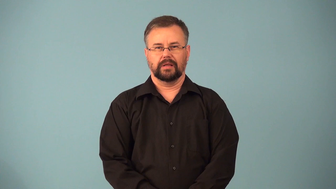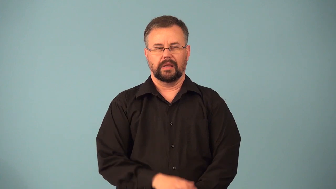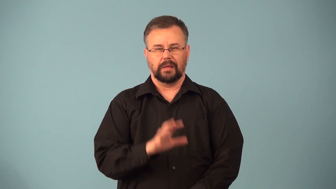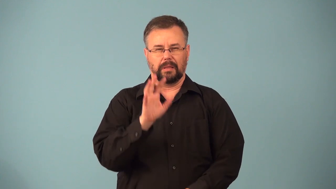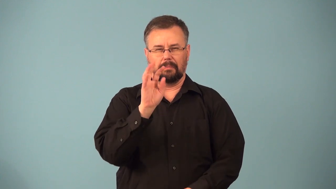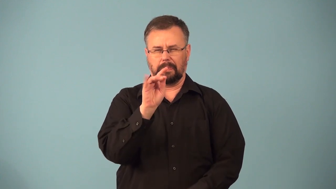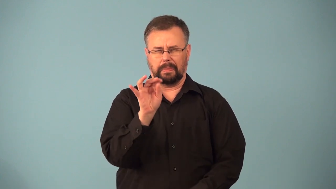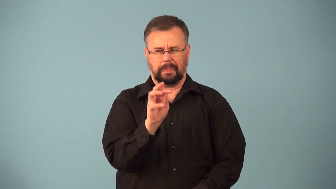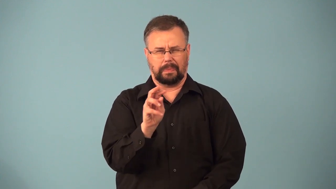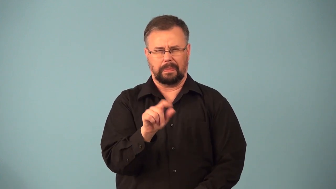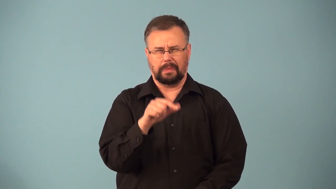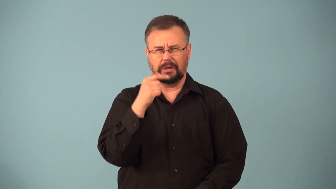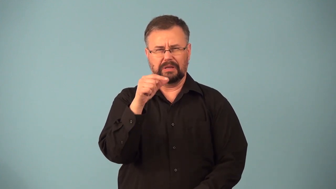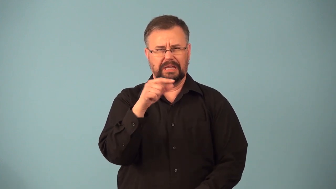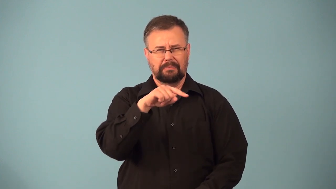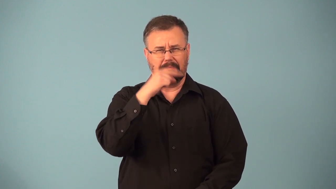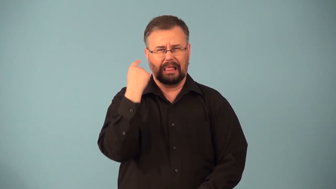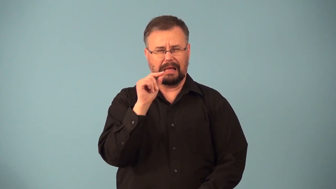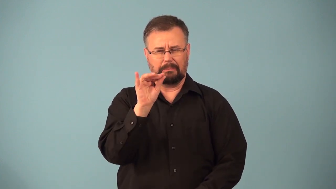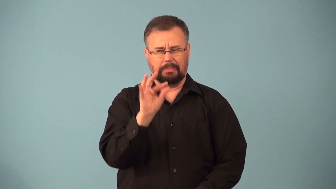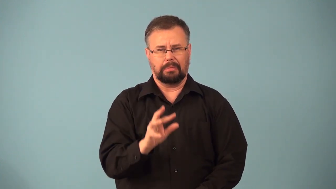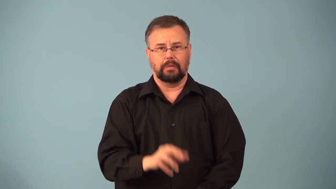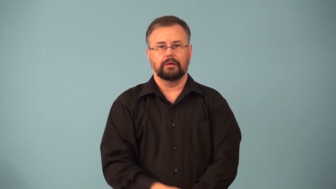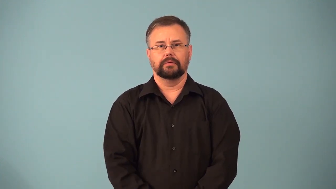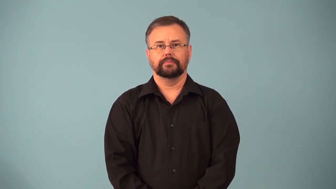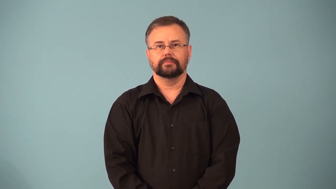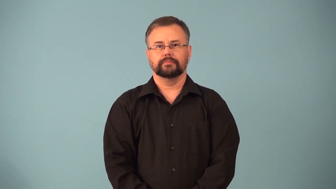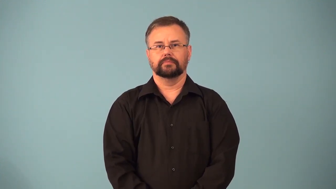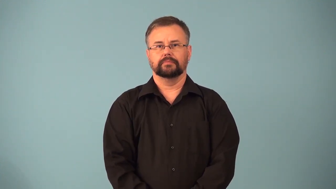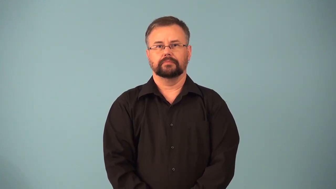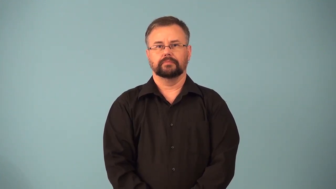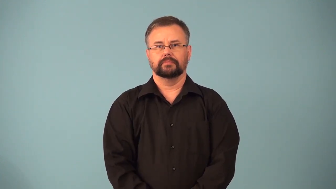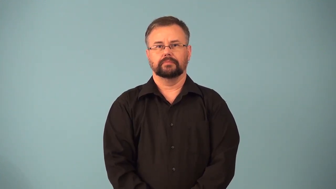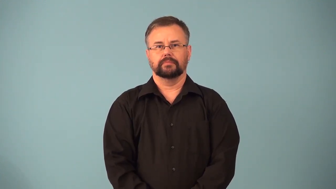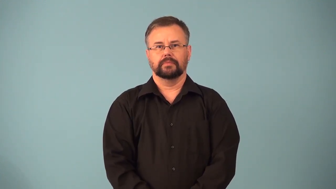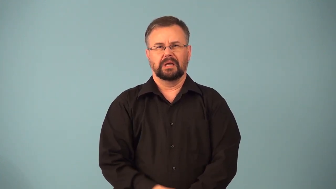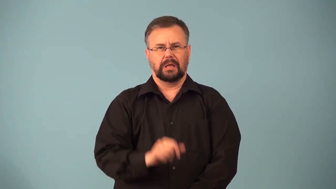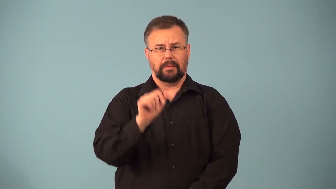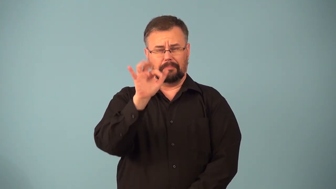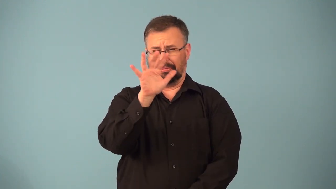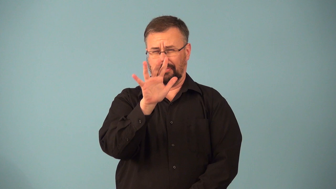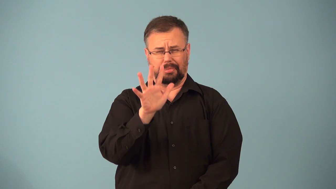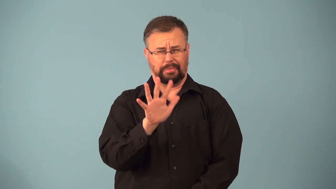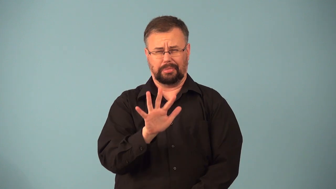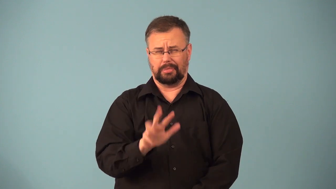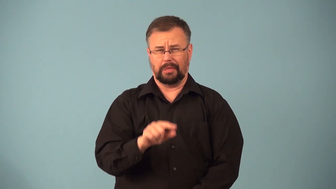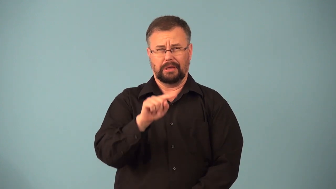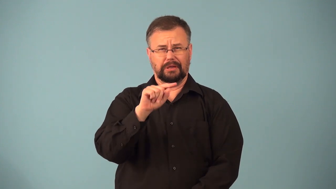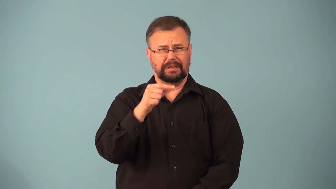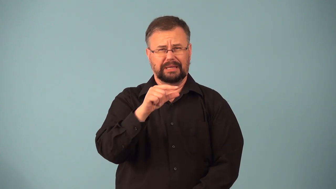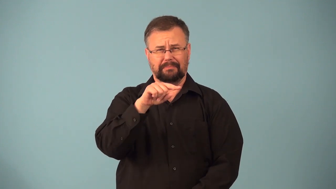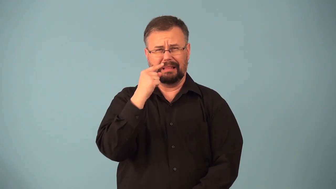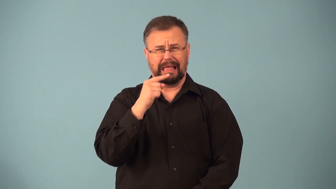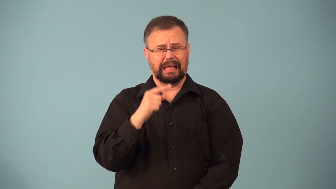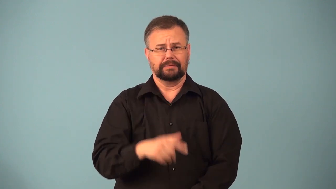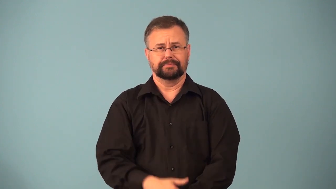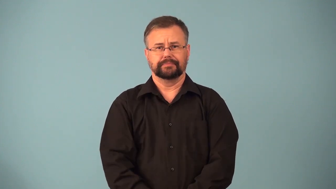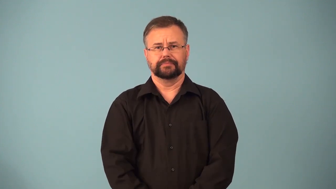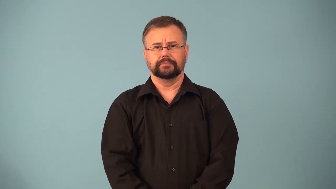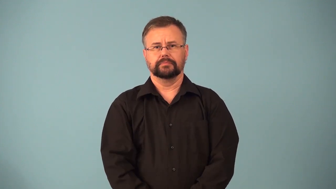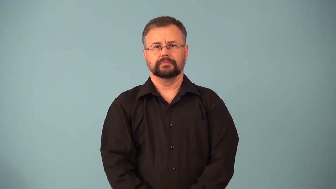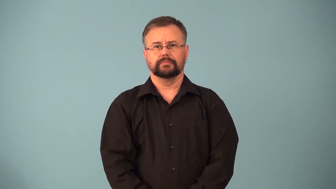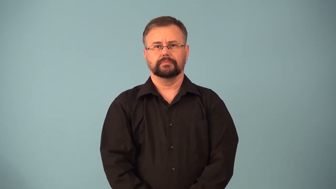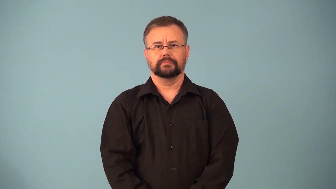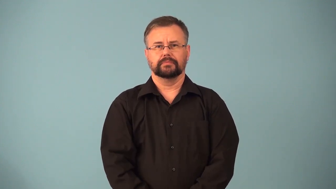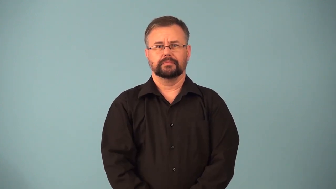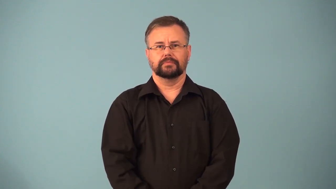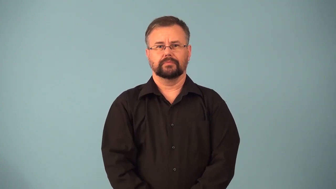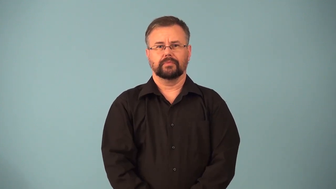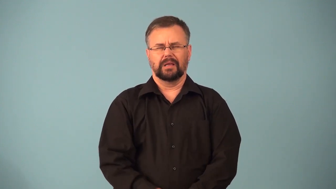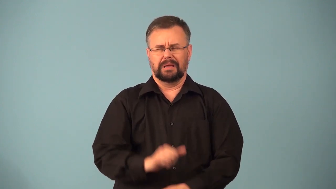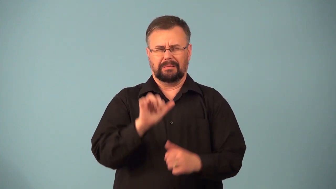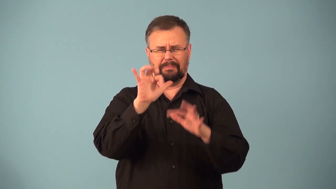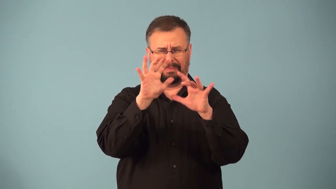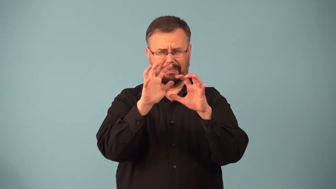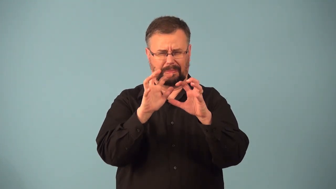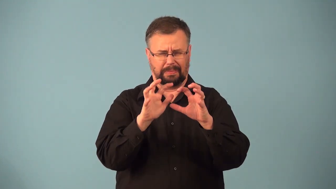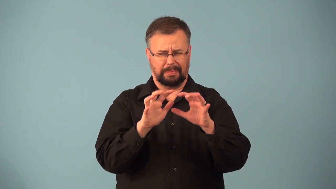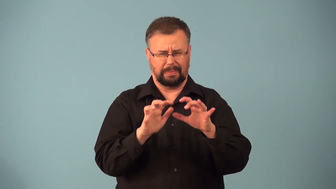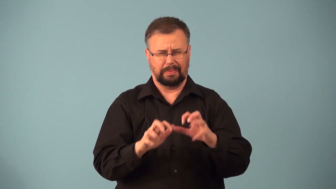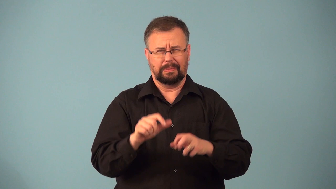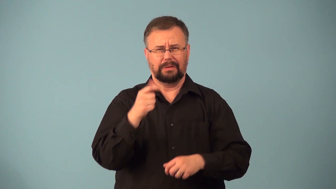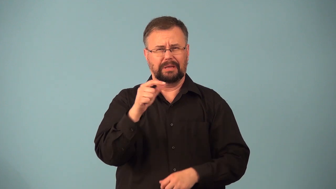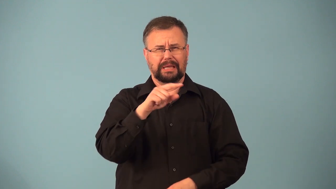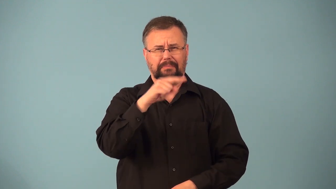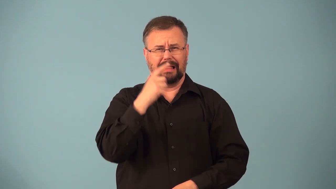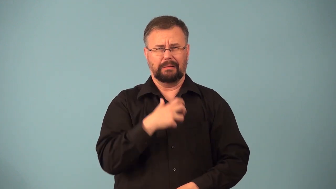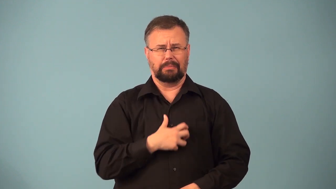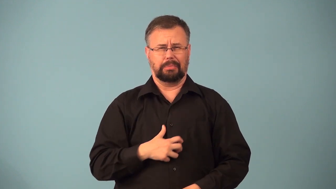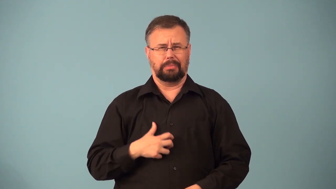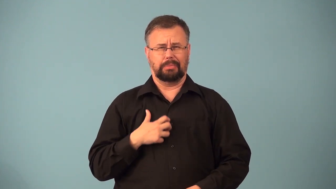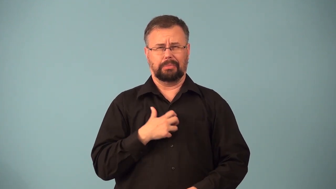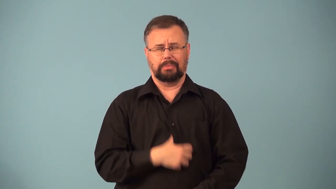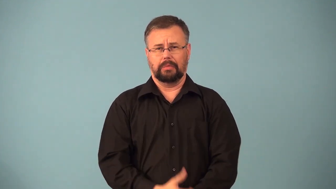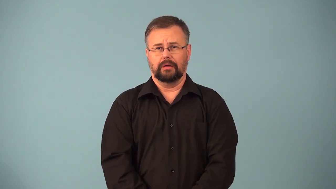moldy